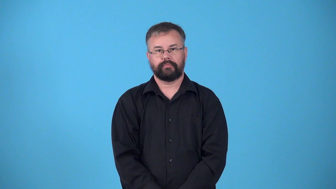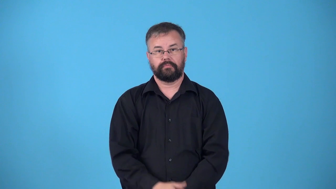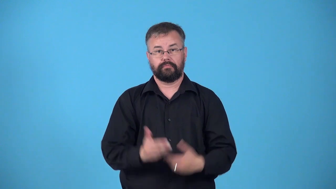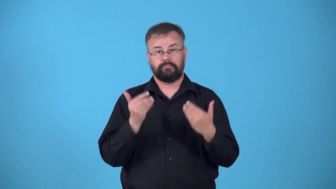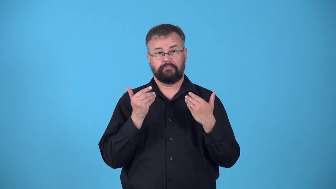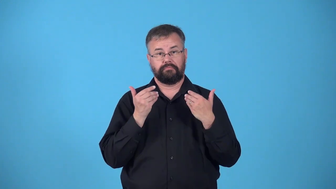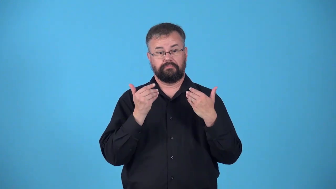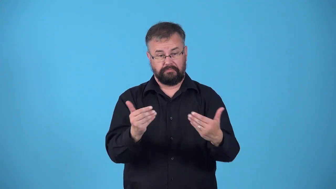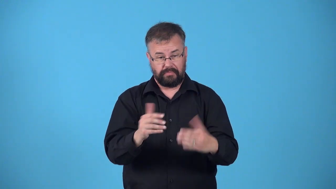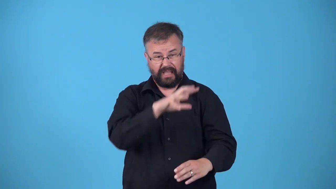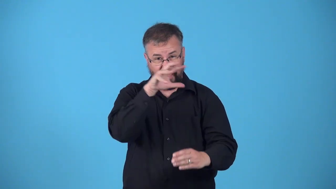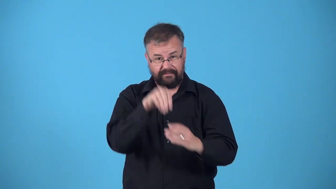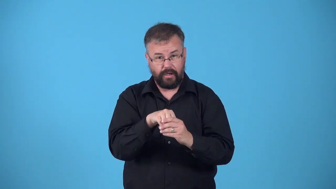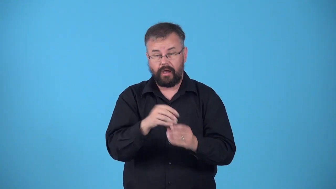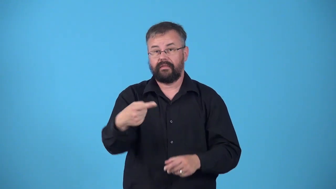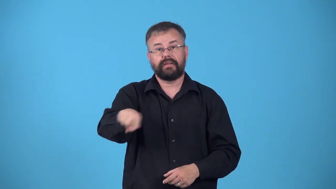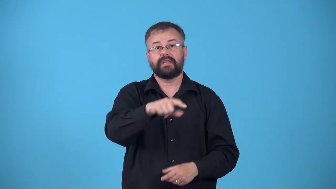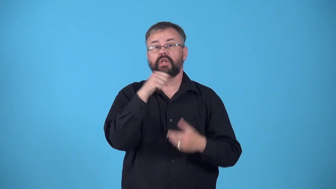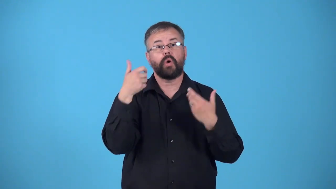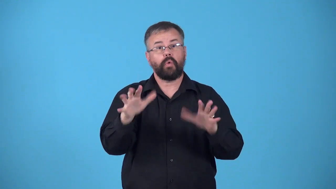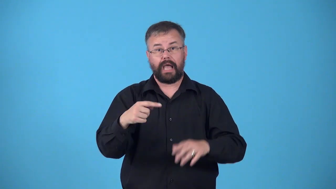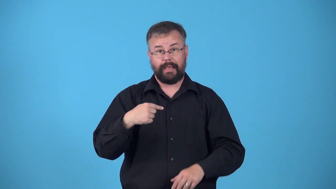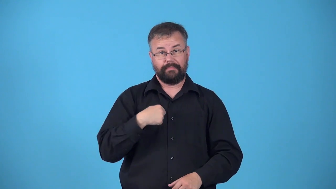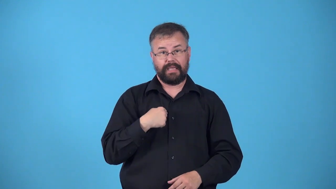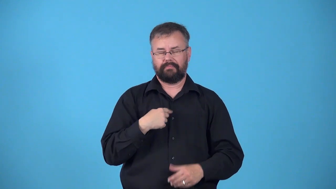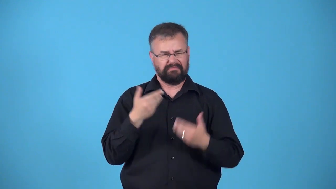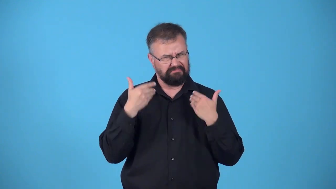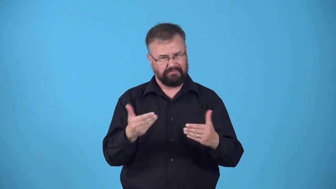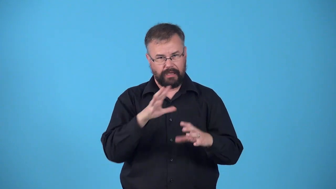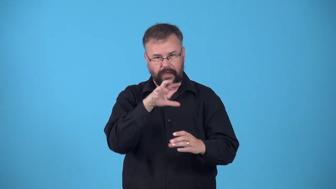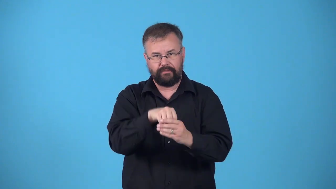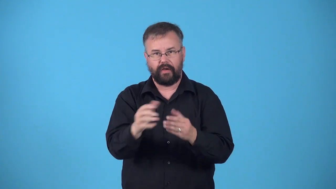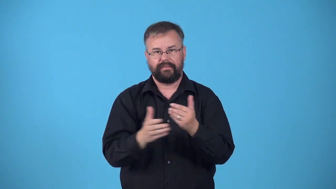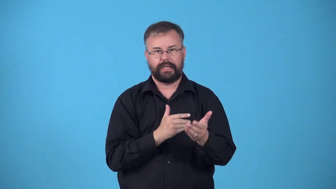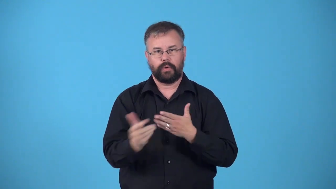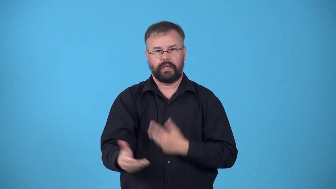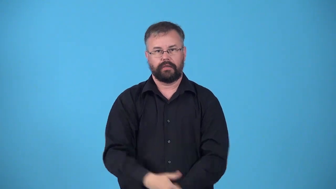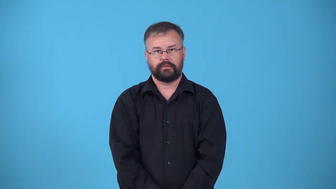muscle in, muscle in on, muscle into